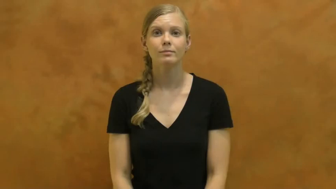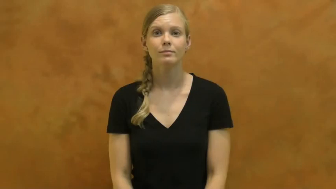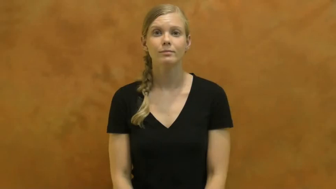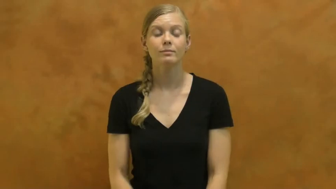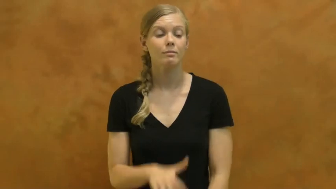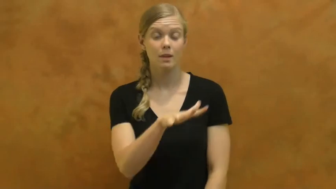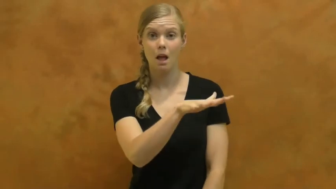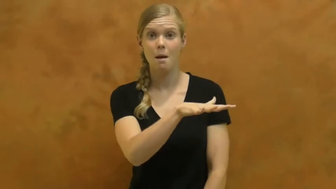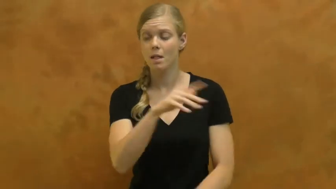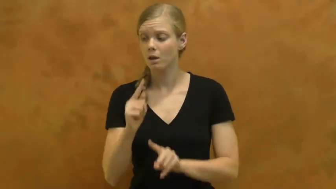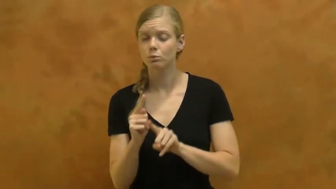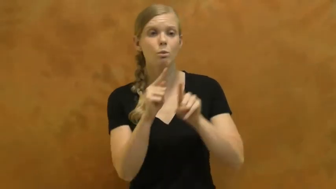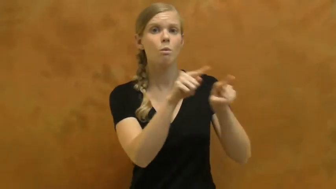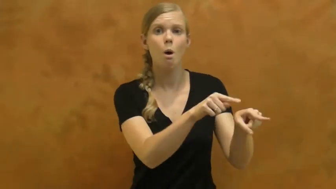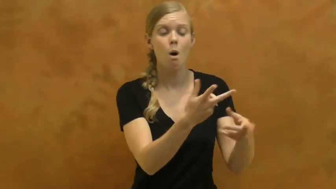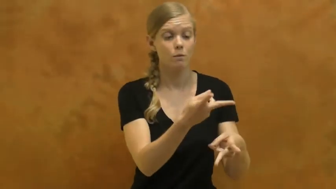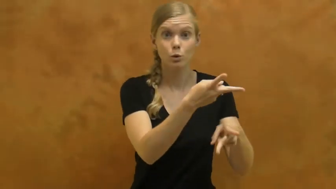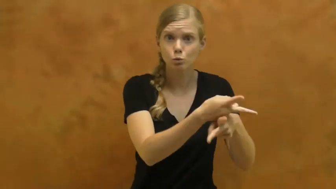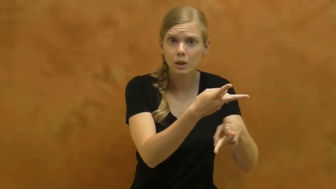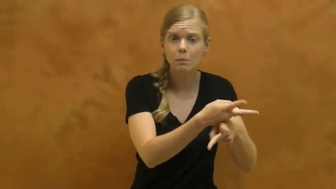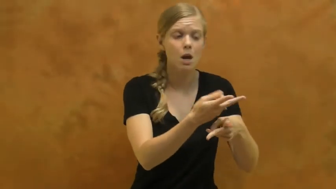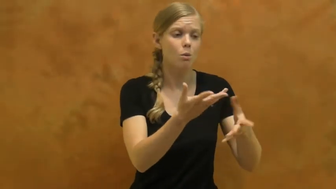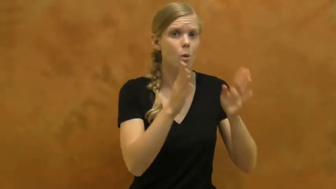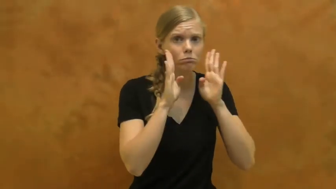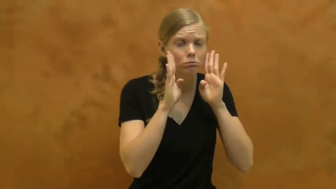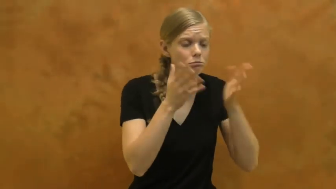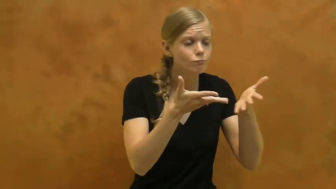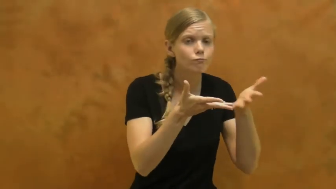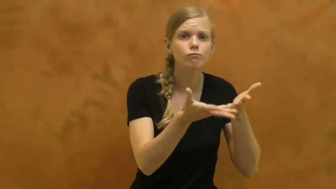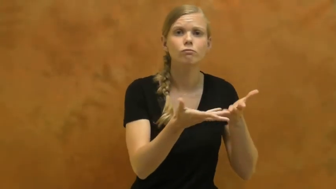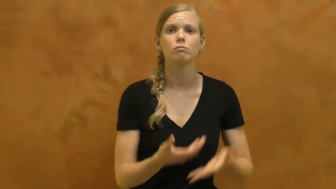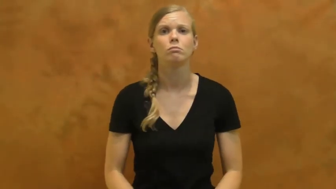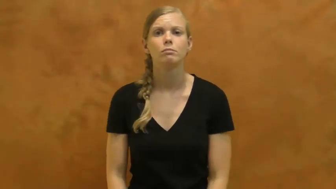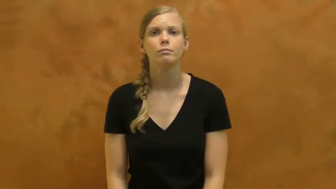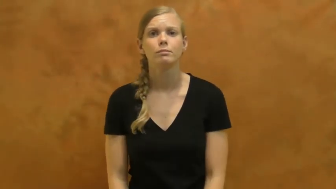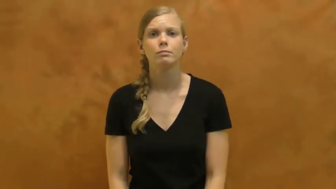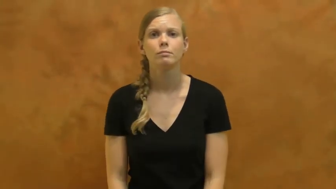care institution